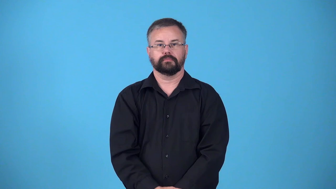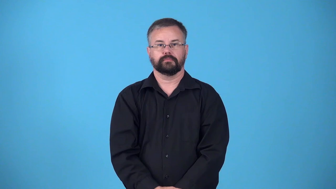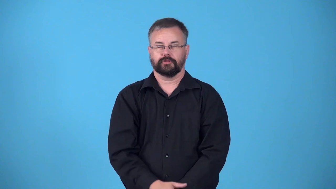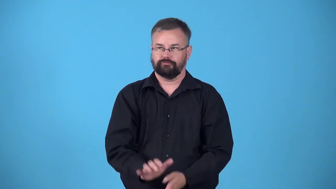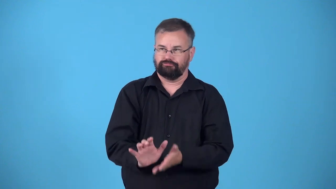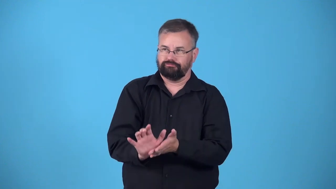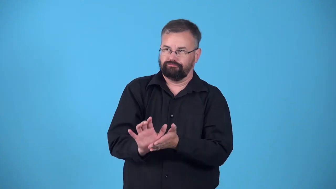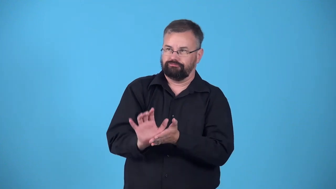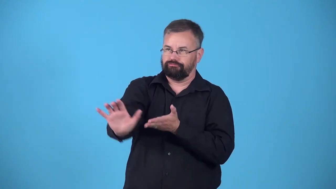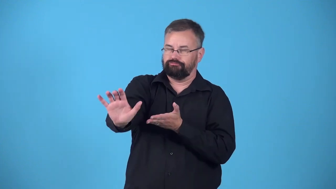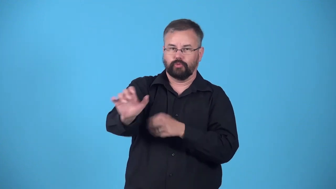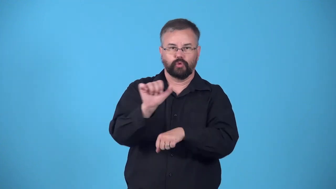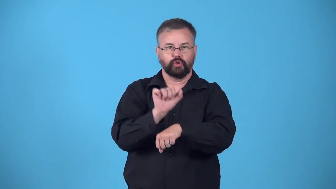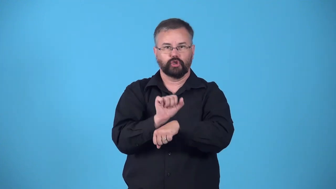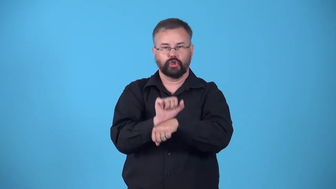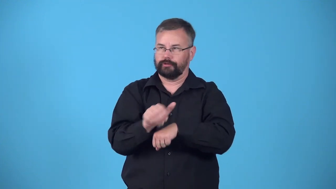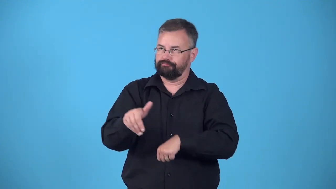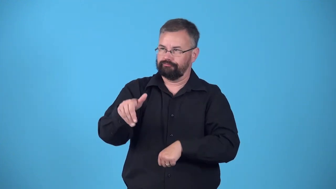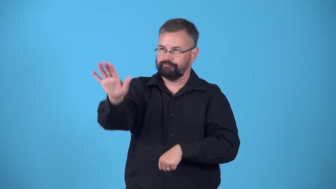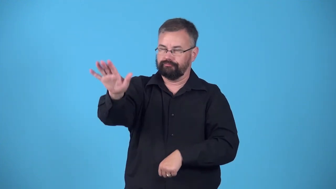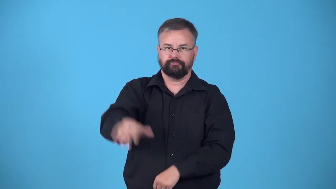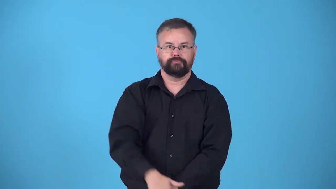drum out